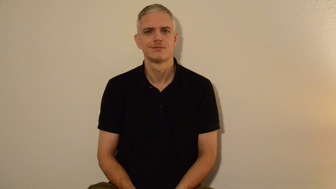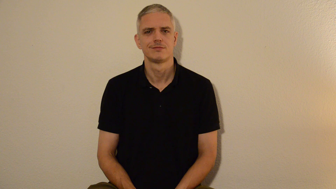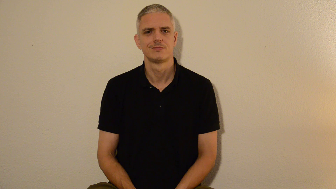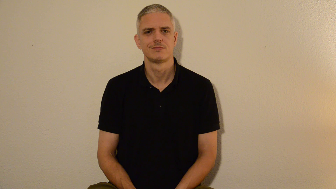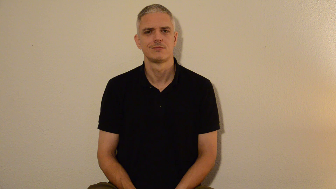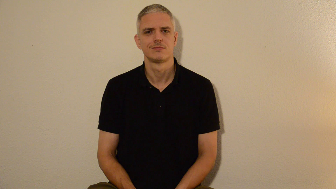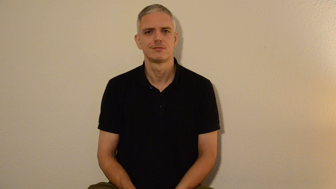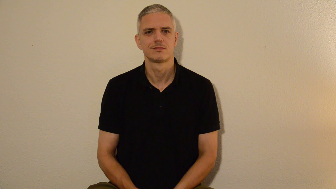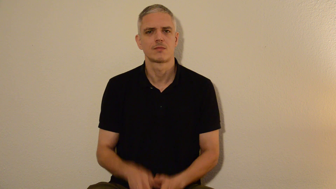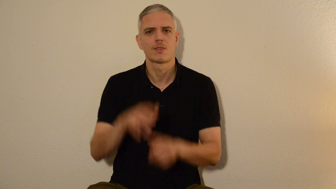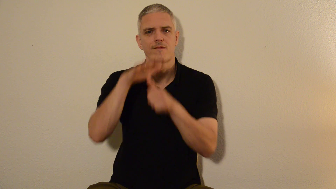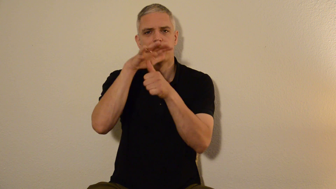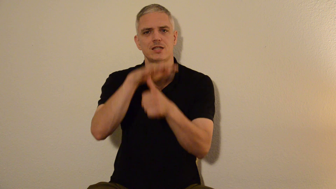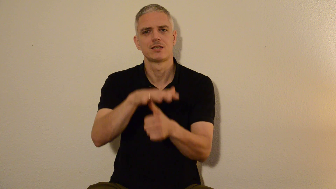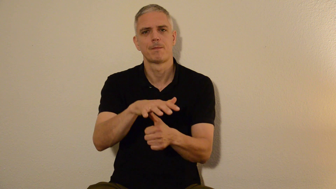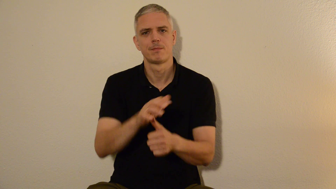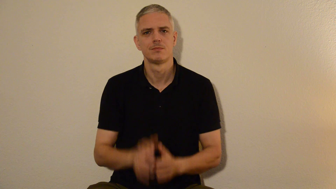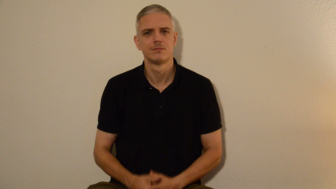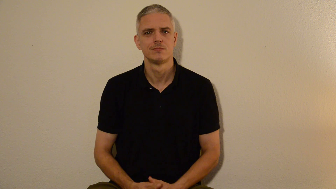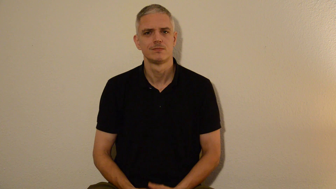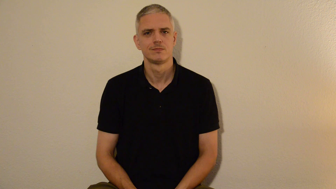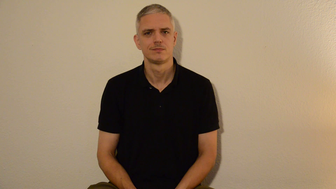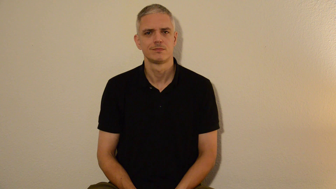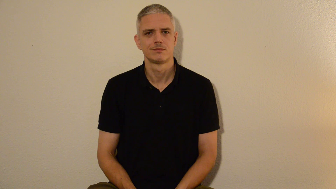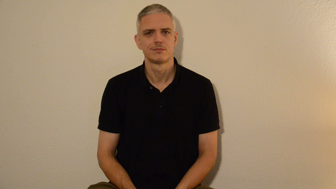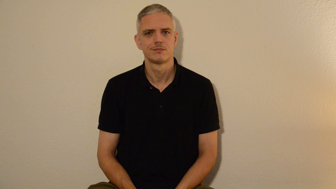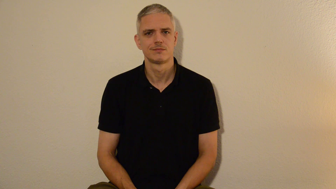skydiving